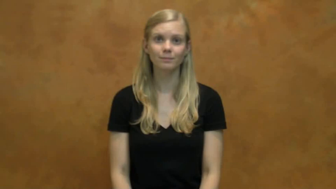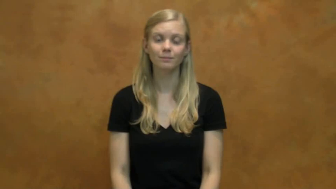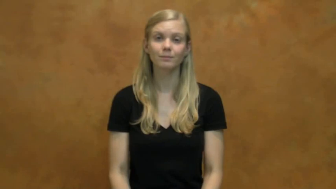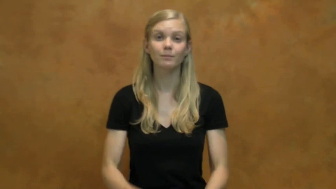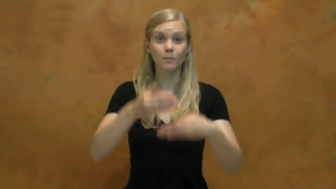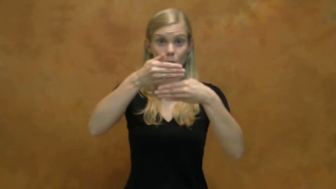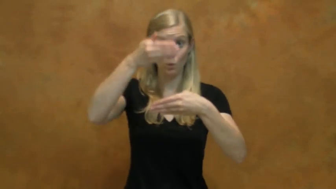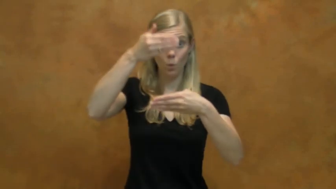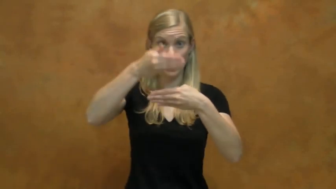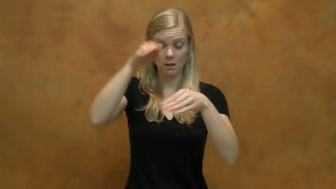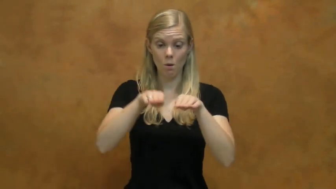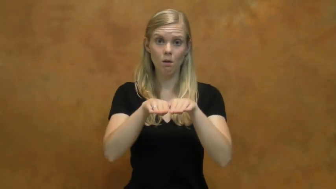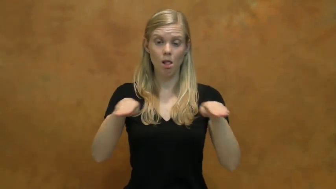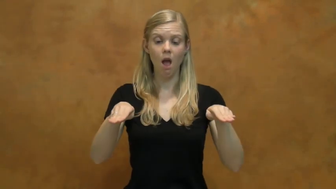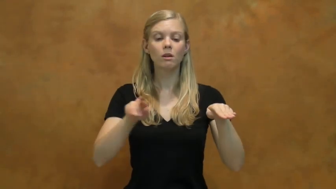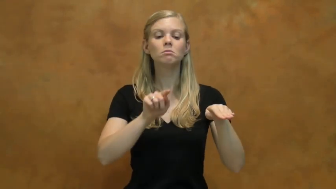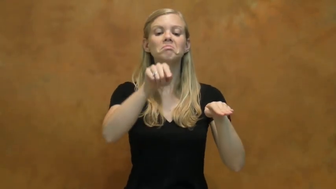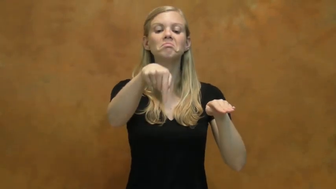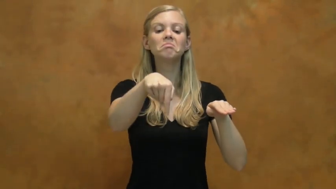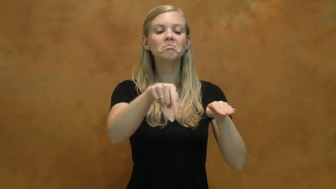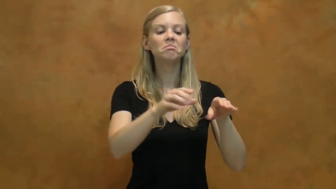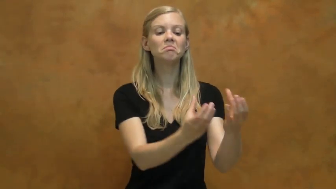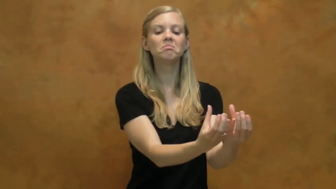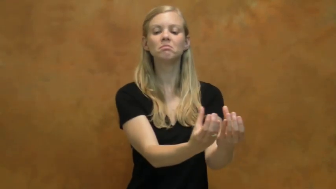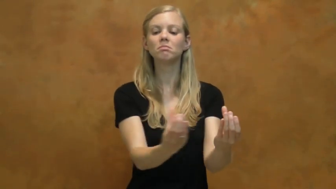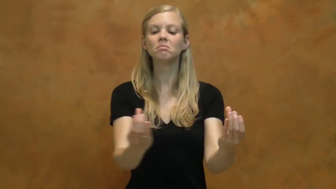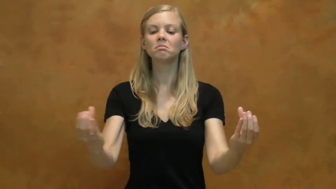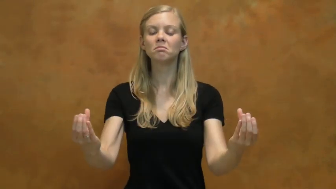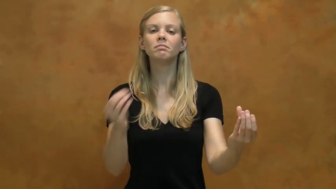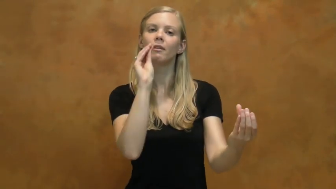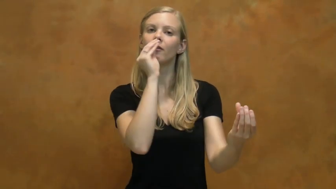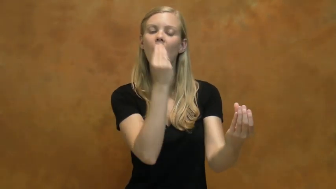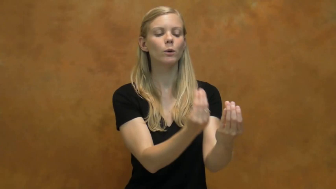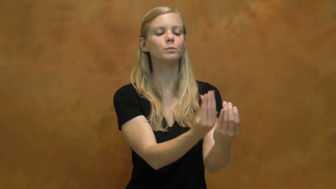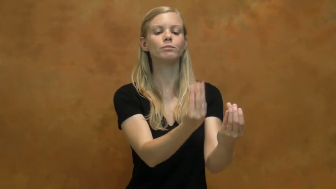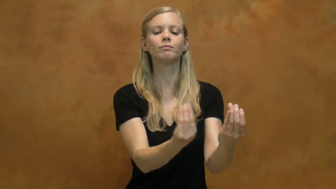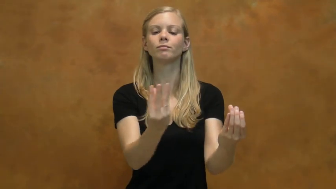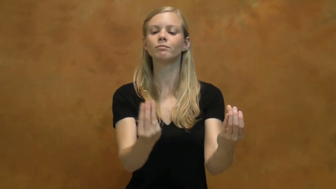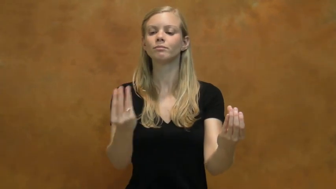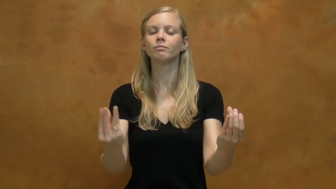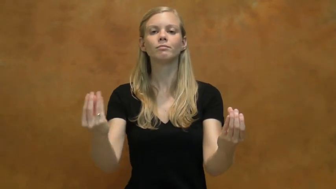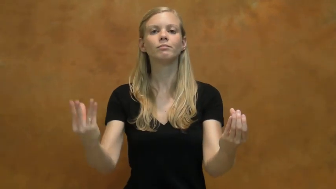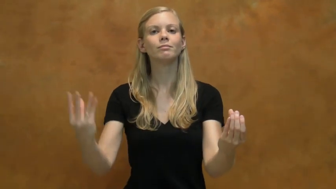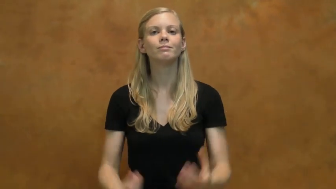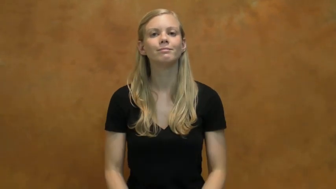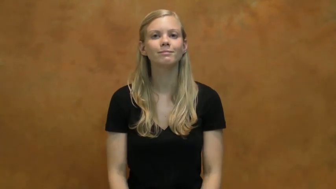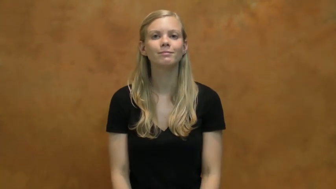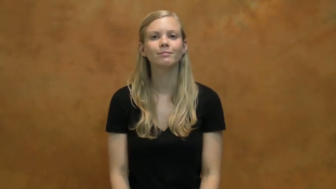flower box